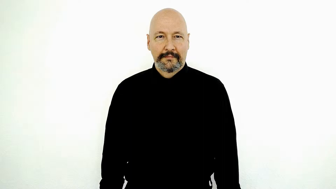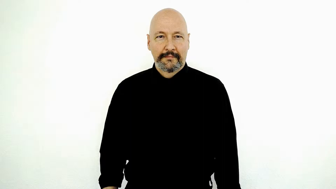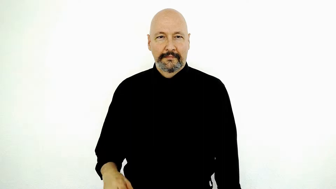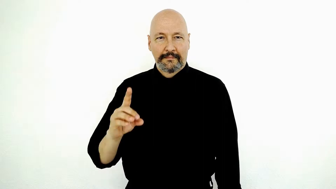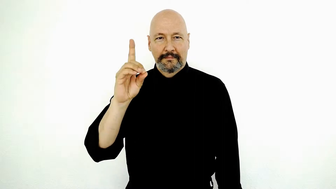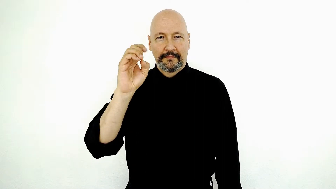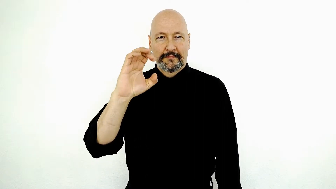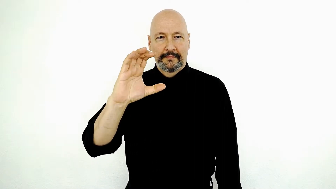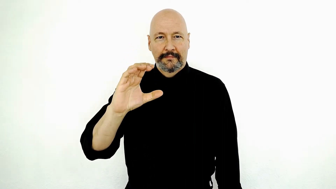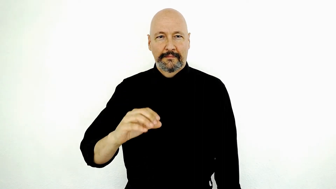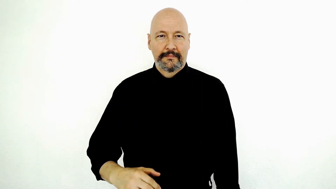DECEMBER